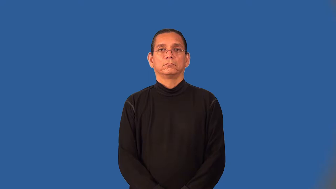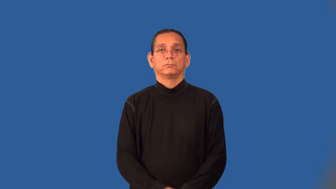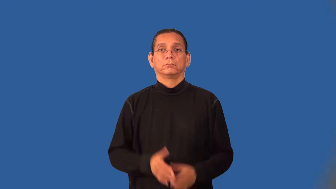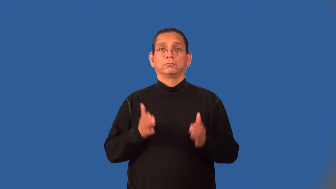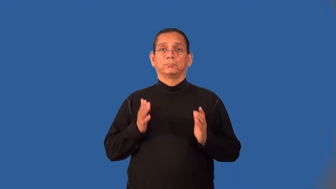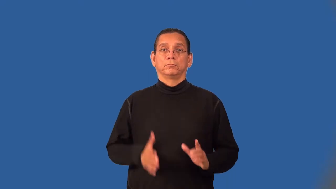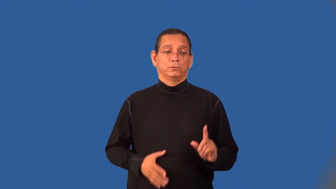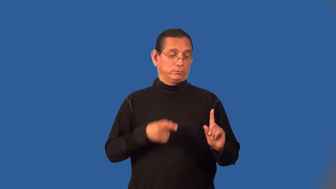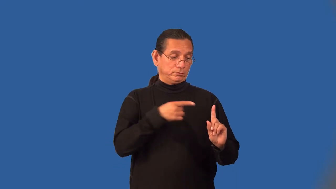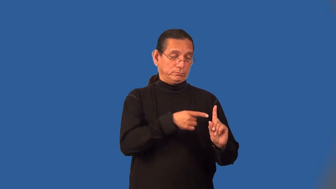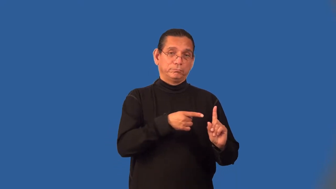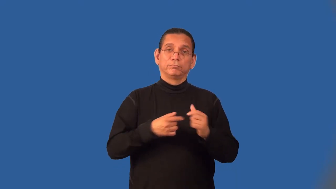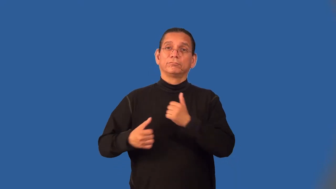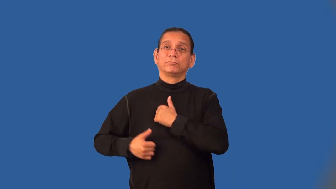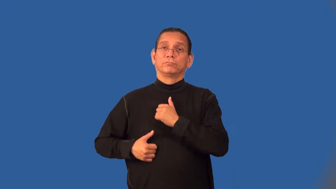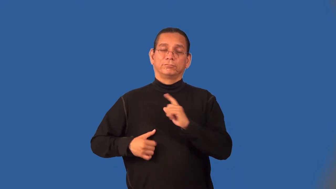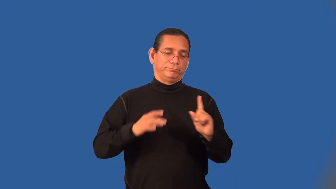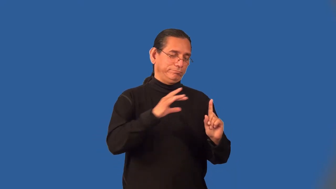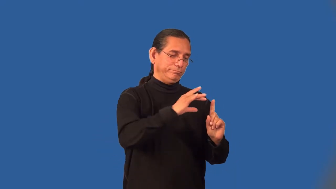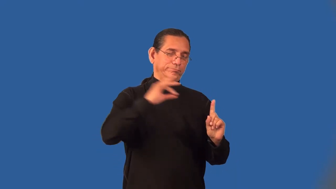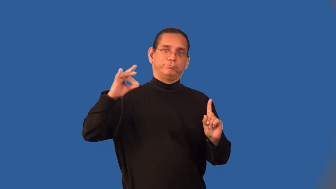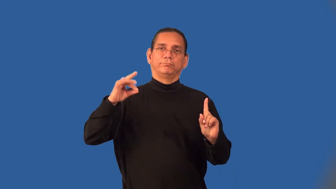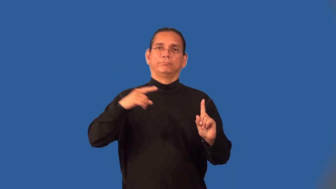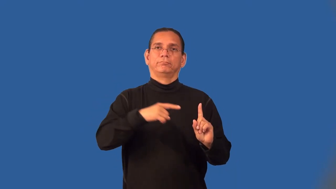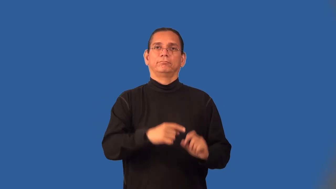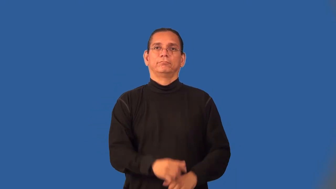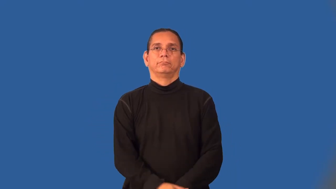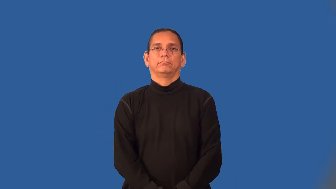draftee